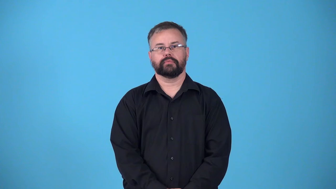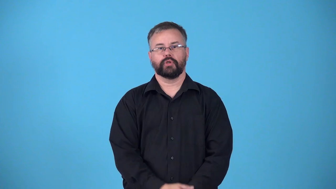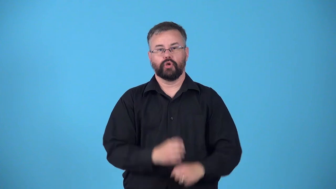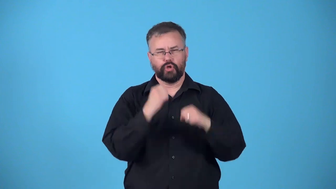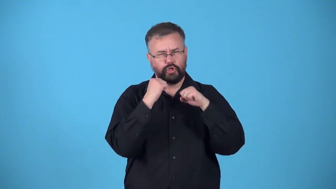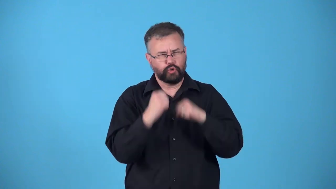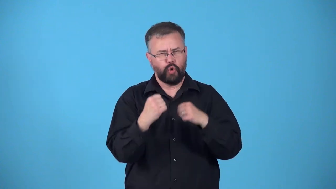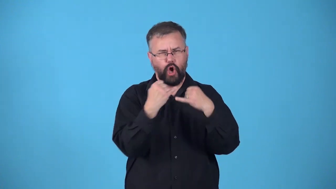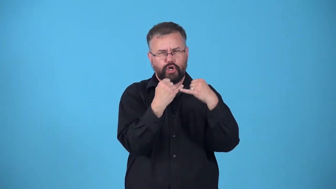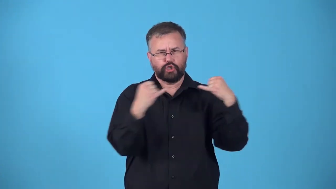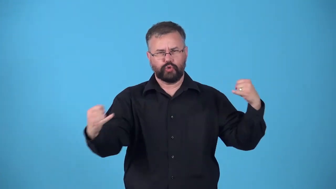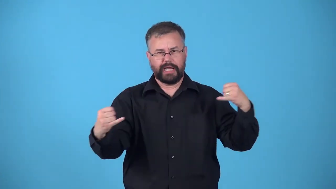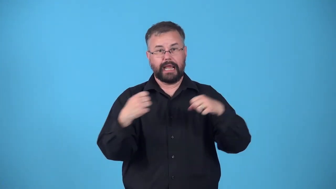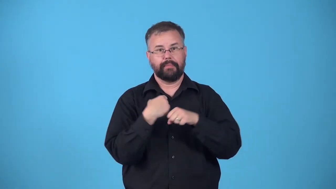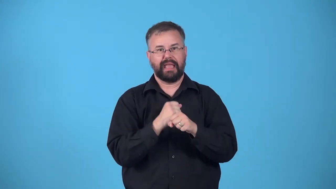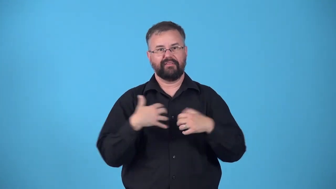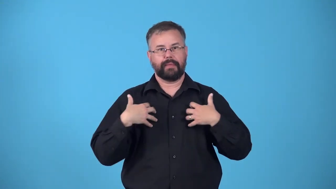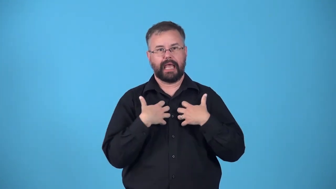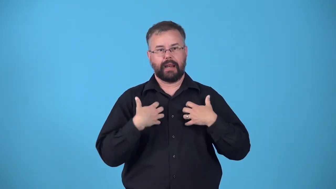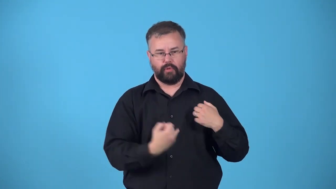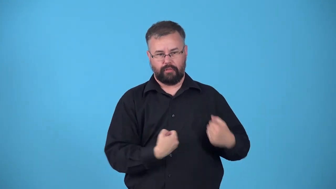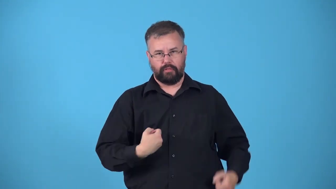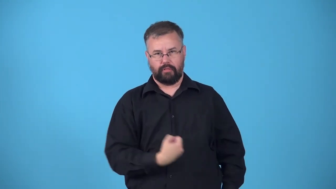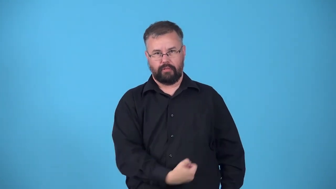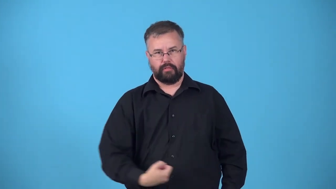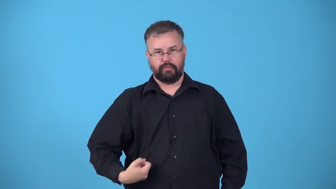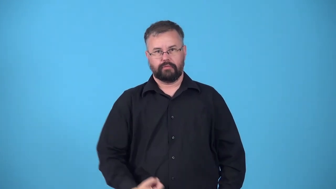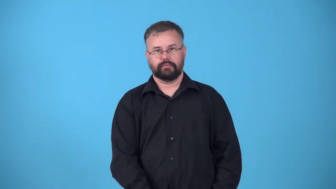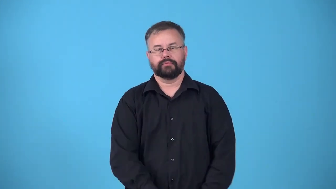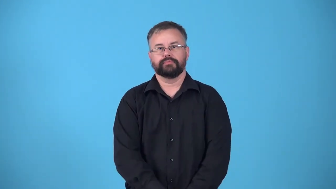gut-tennis